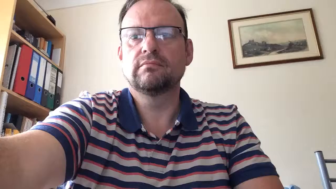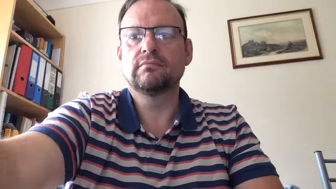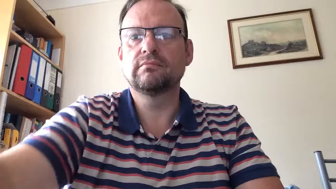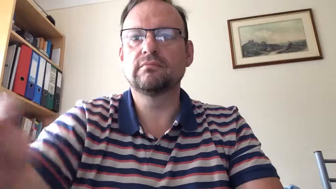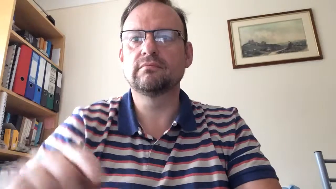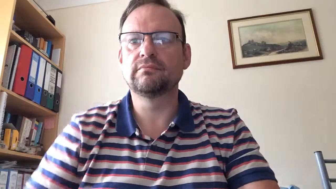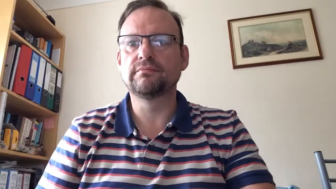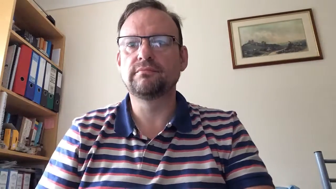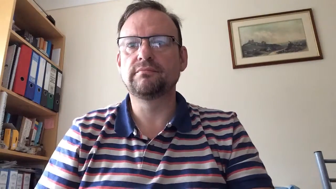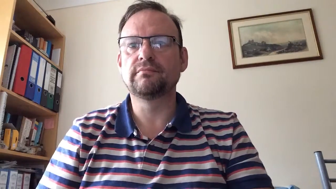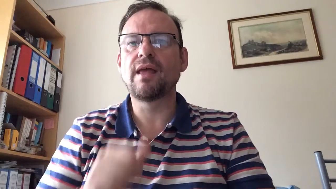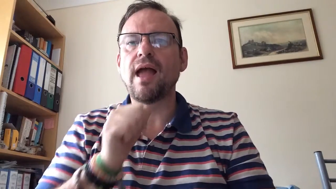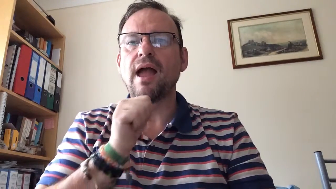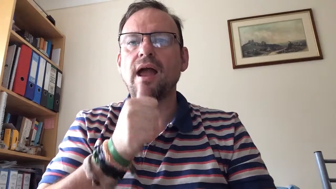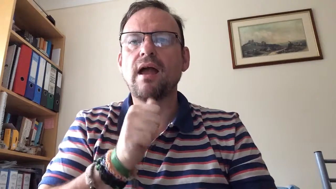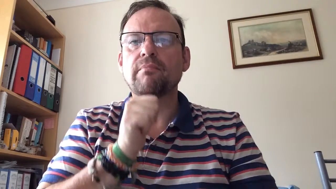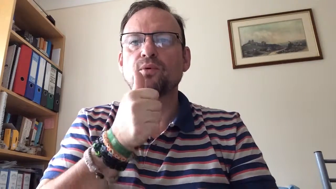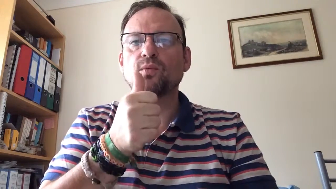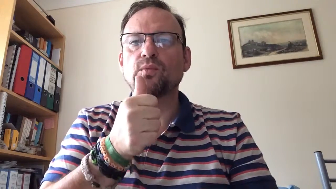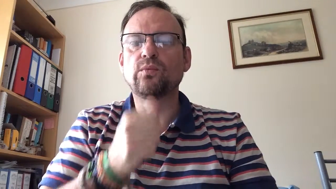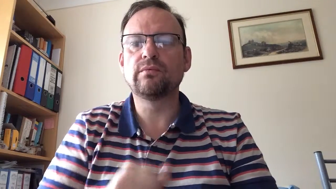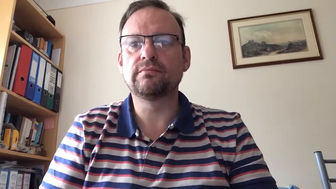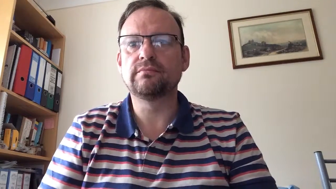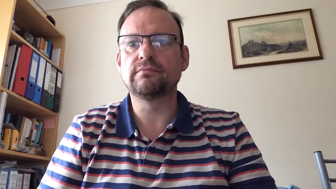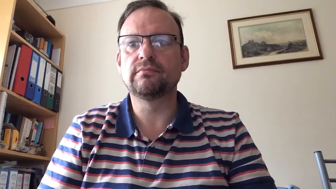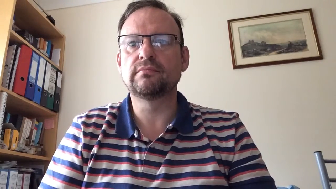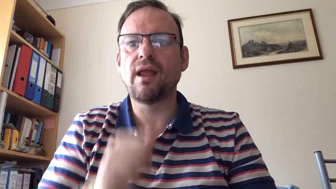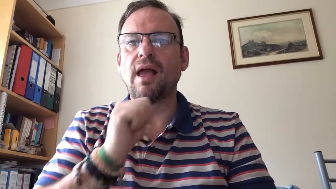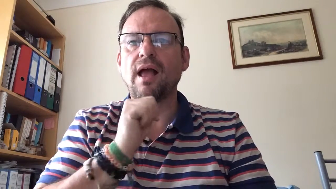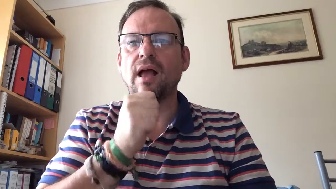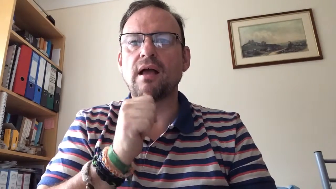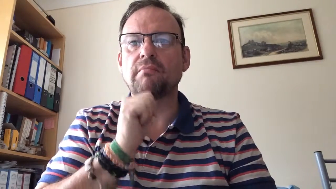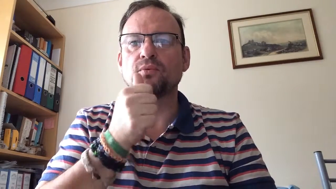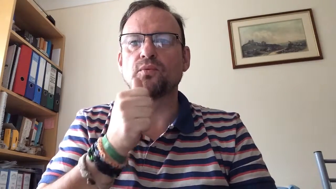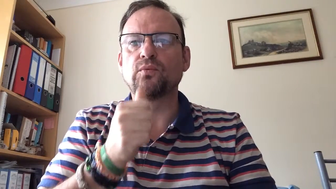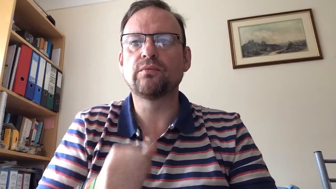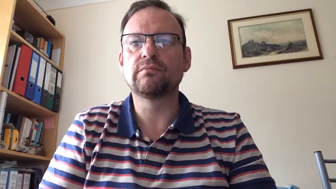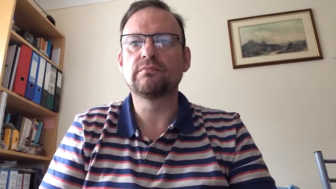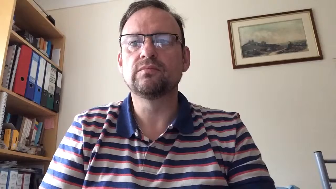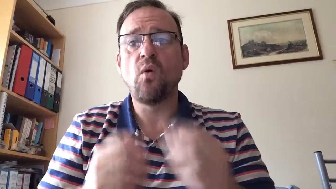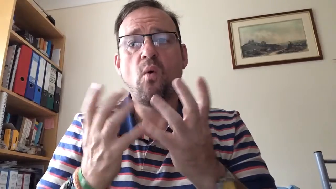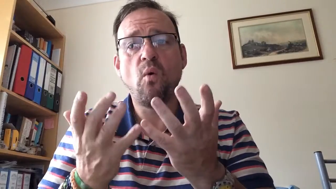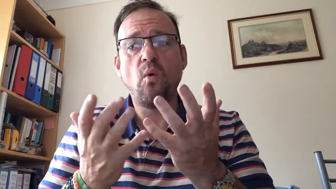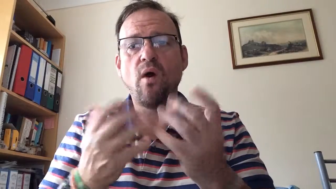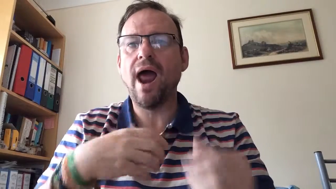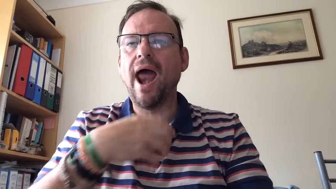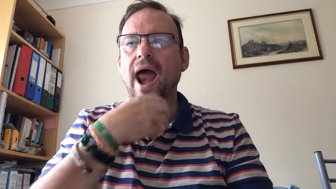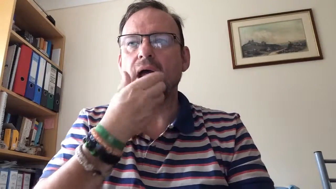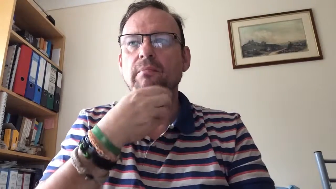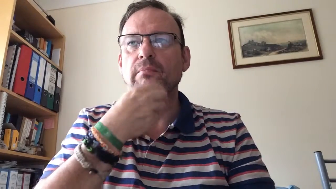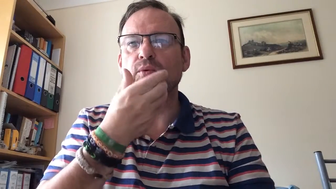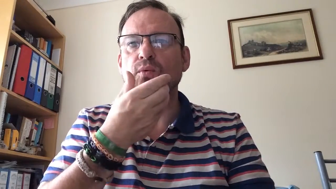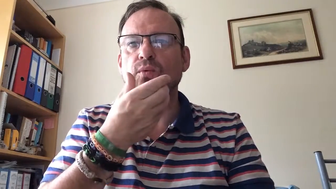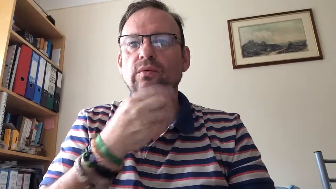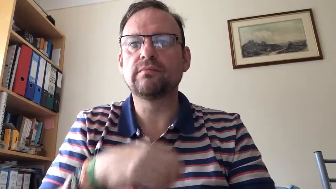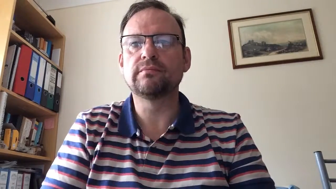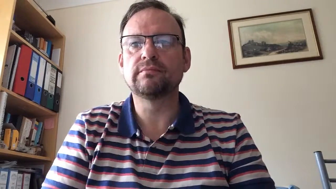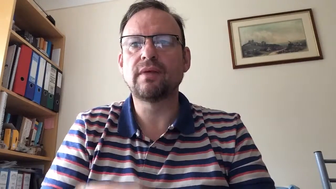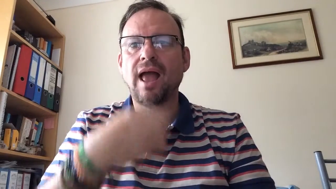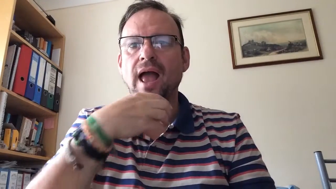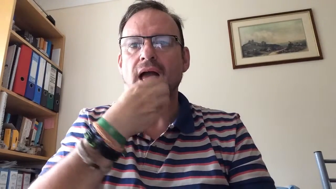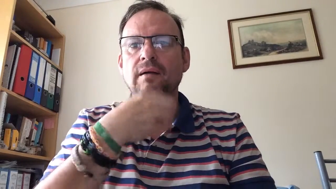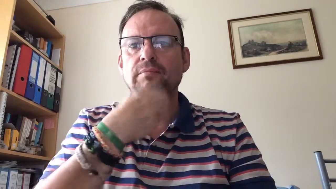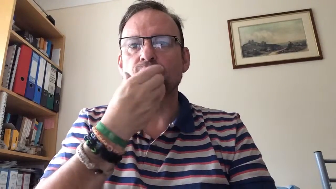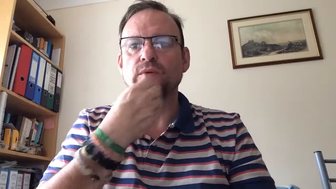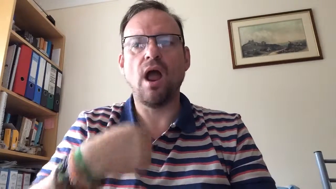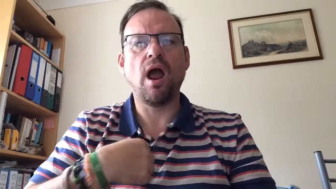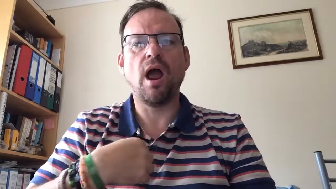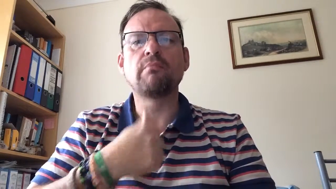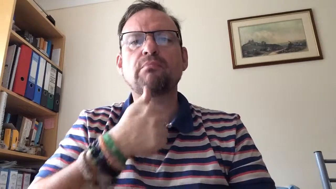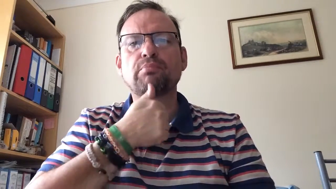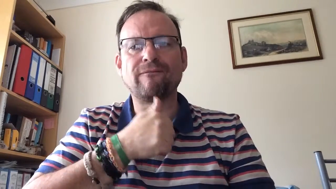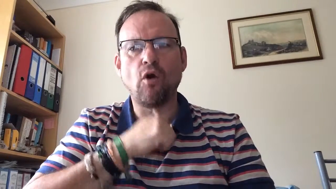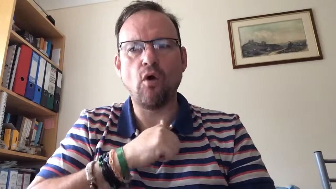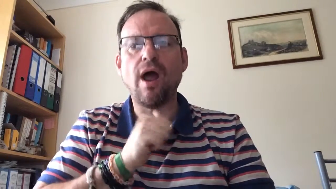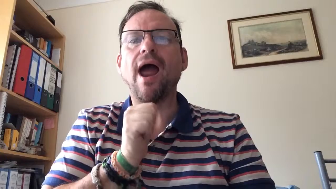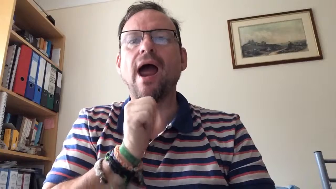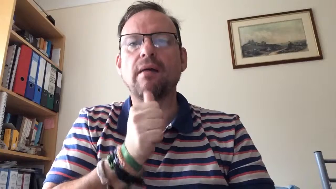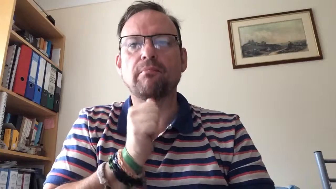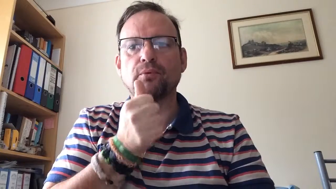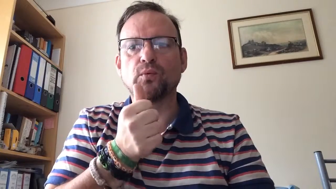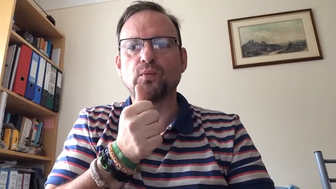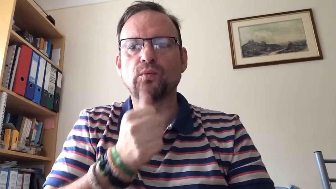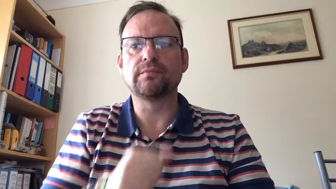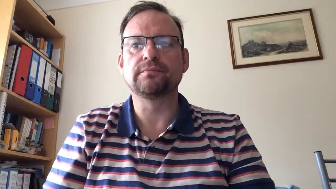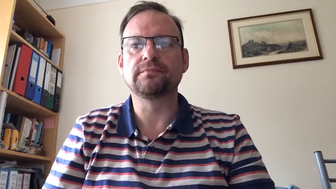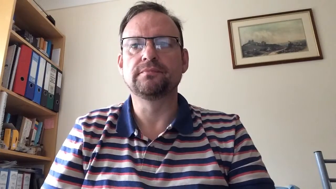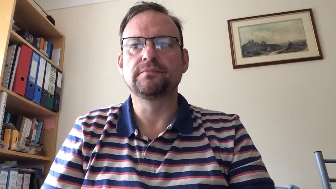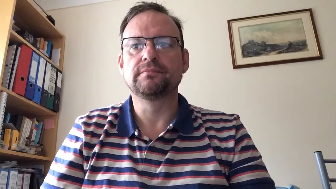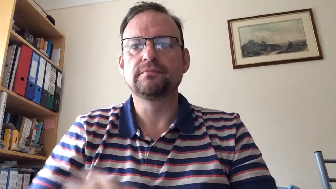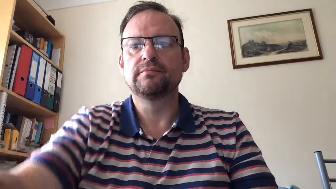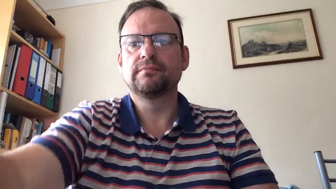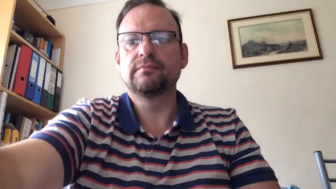Apple